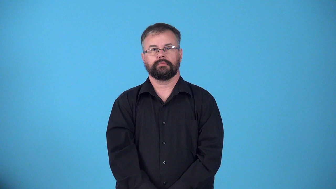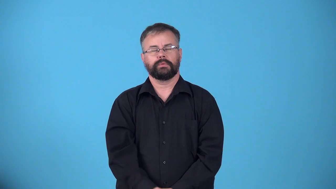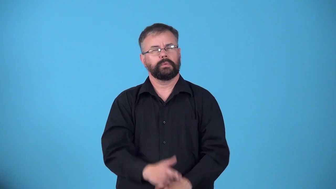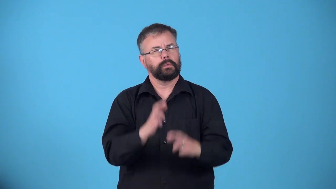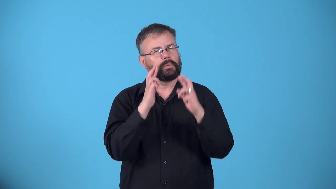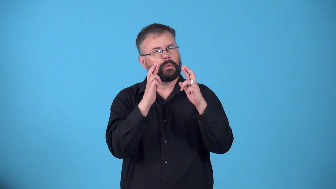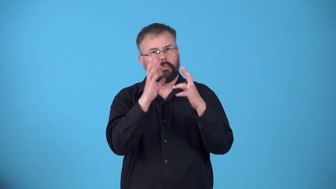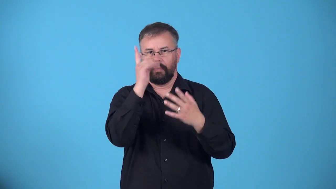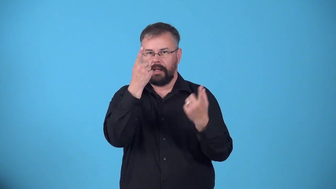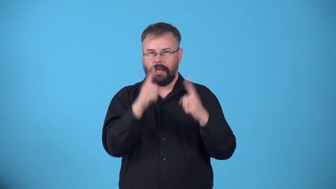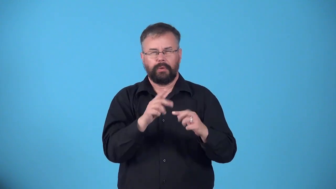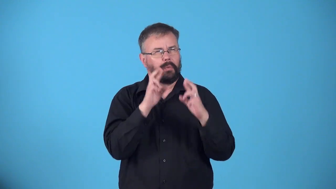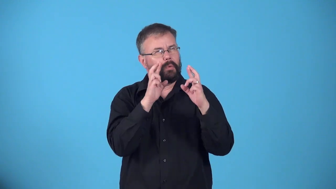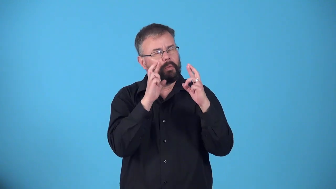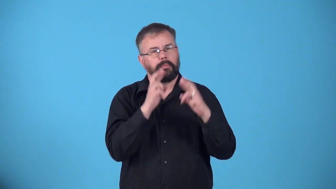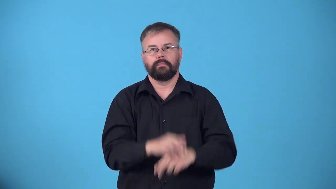look forward to